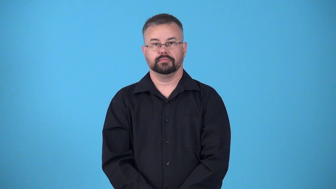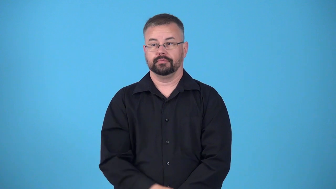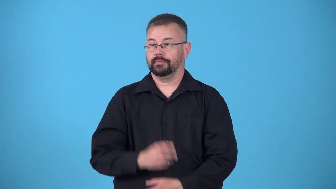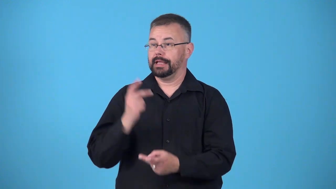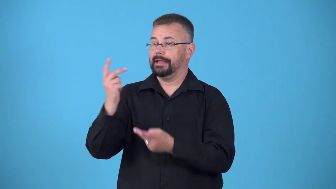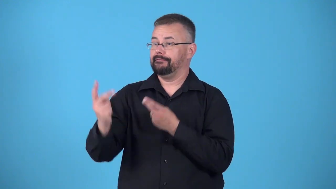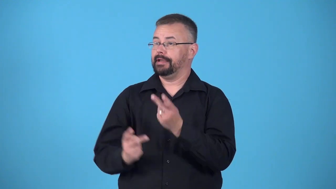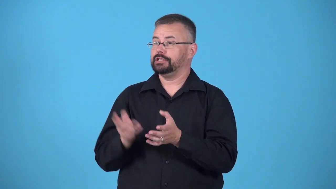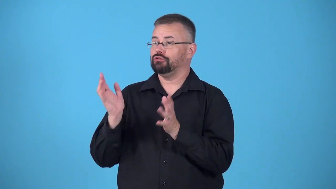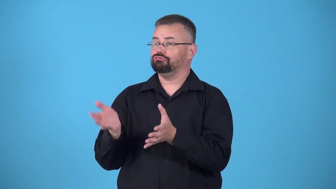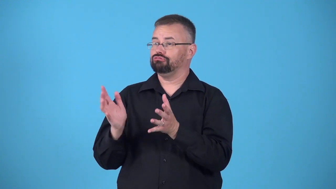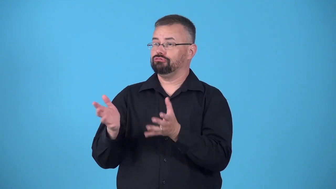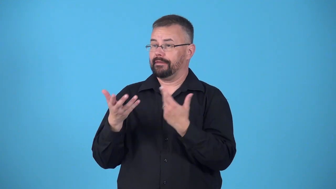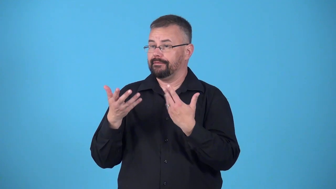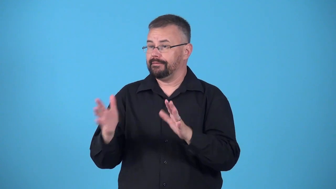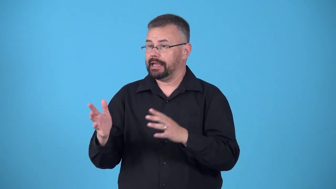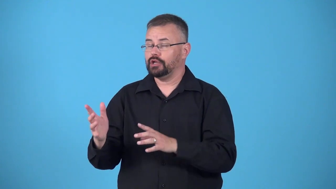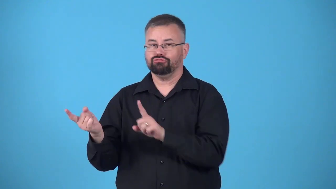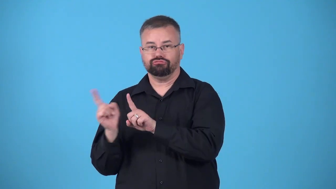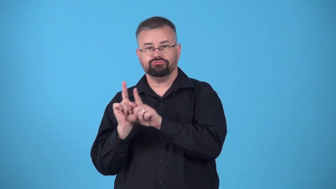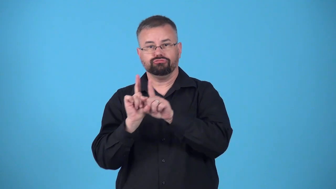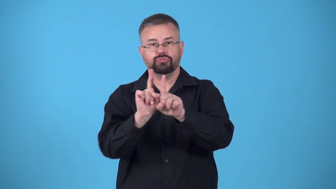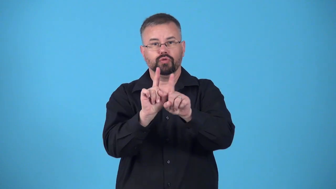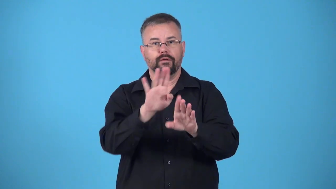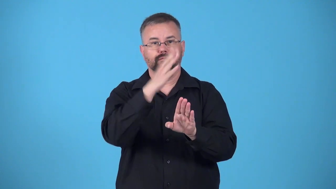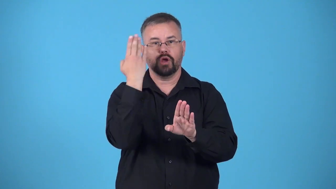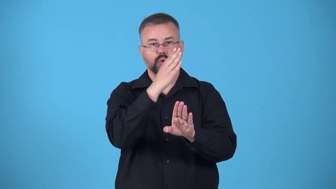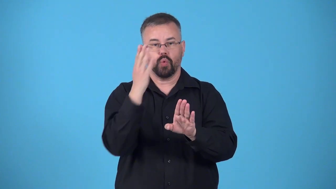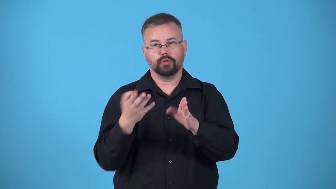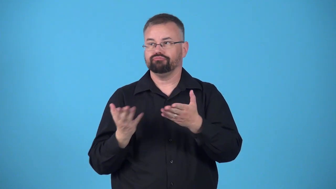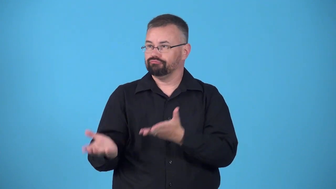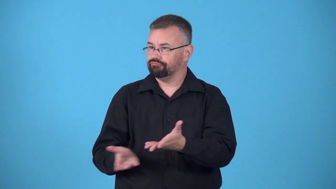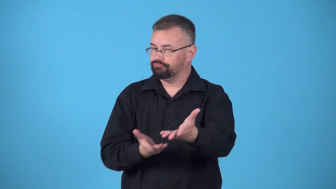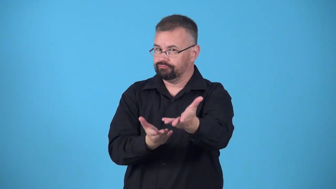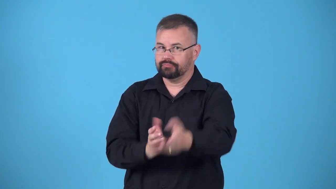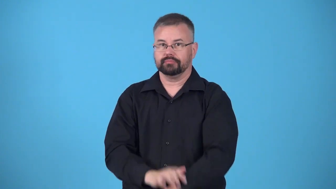see out, show out